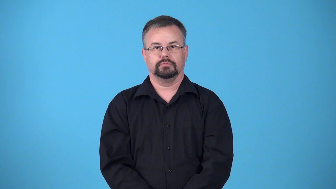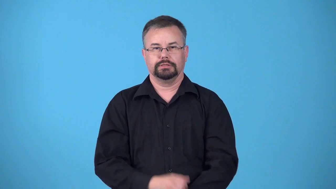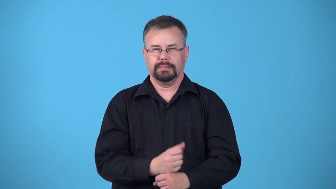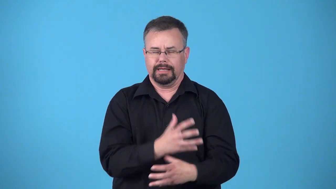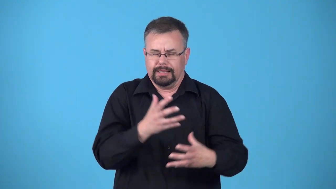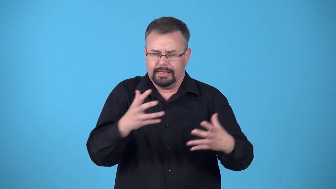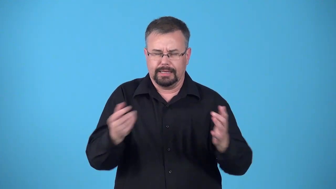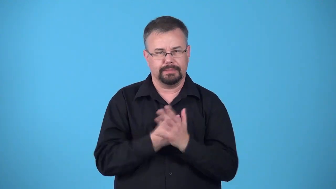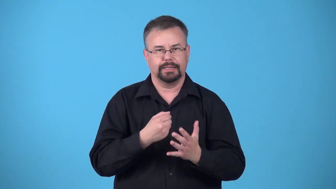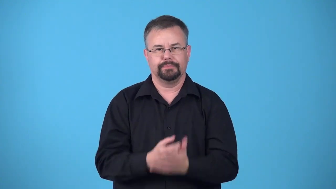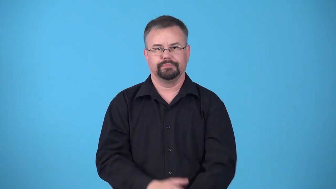make a killing